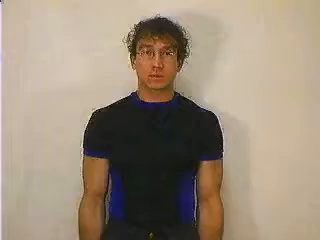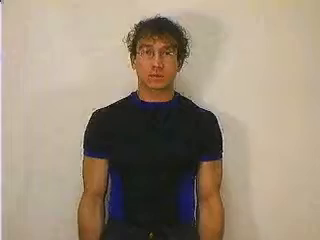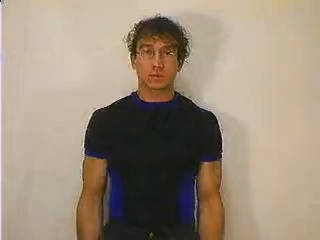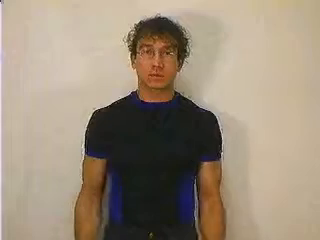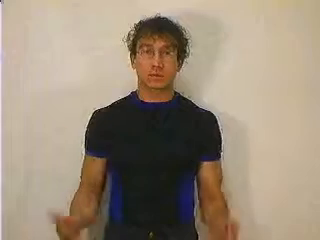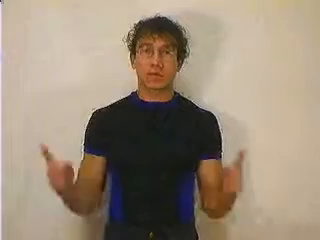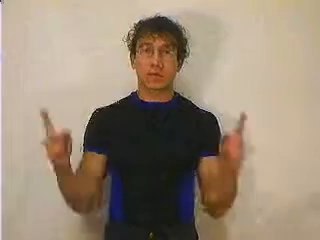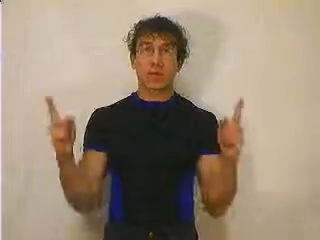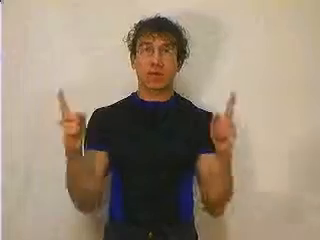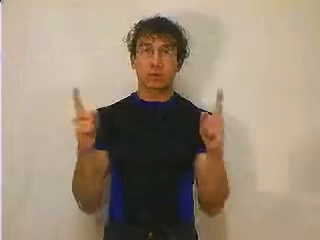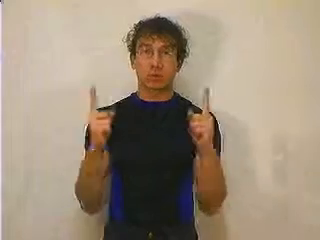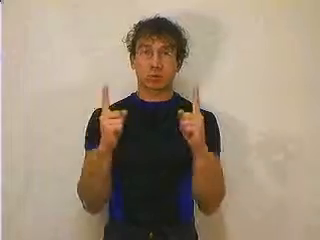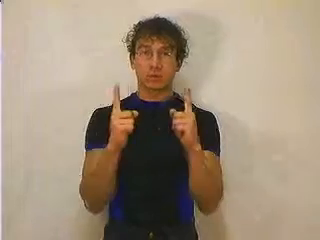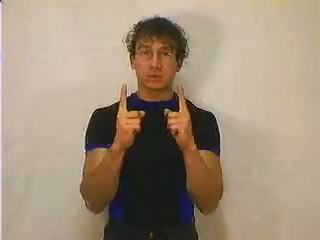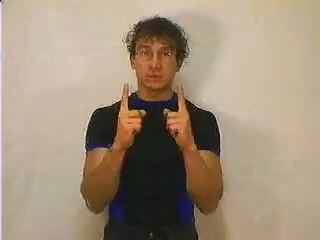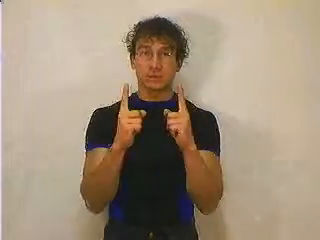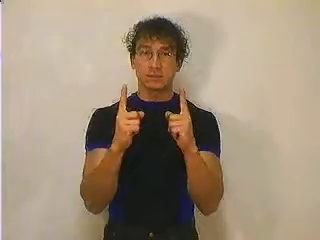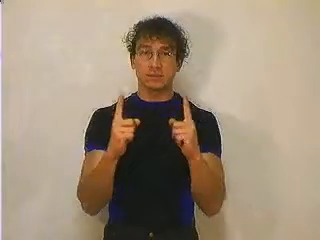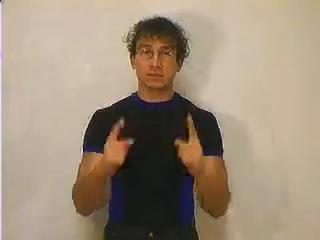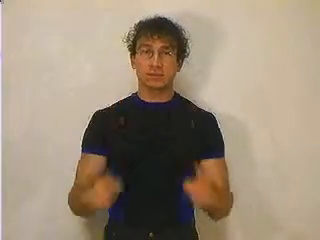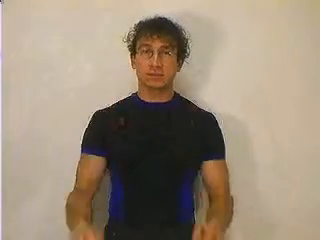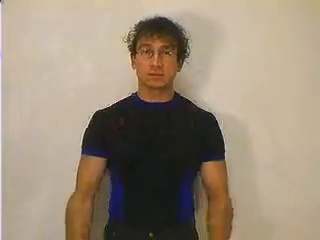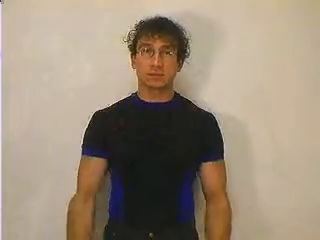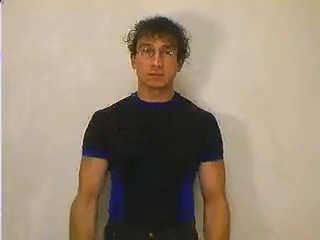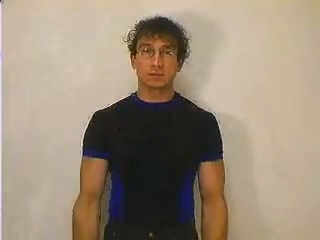short